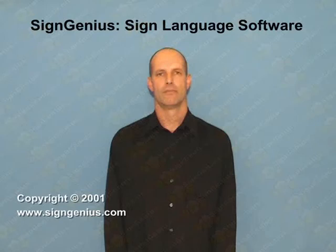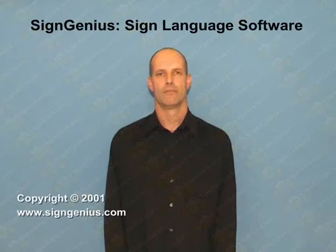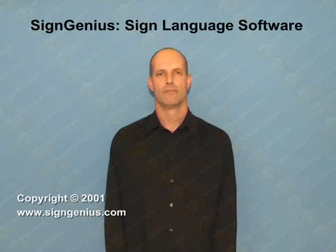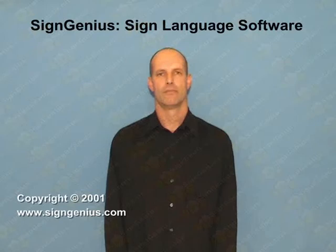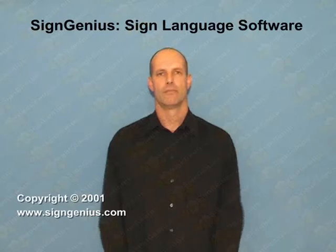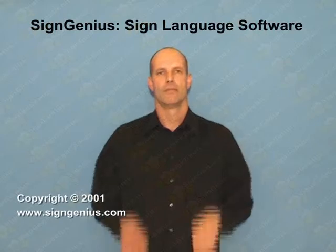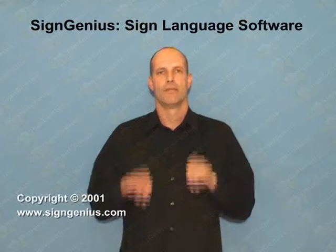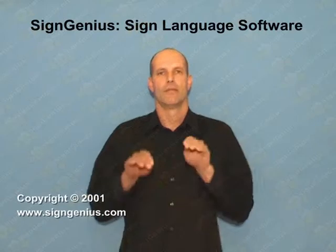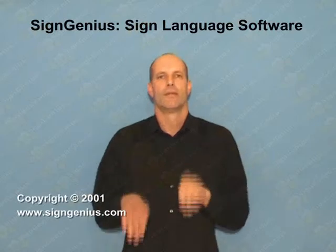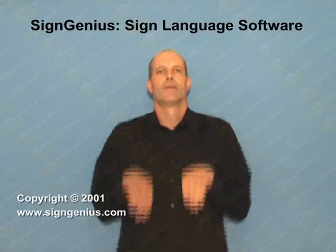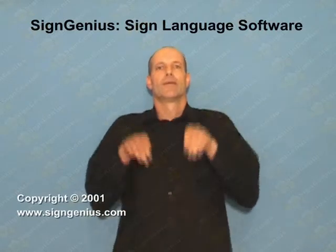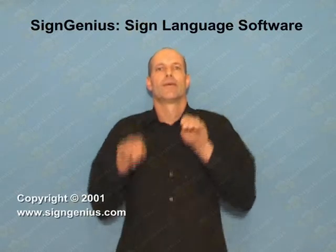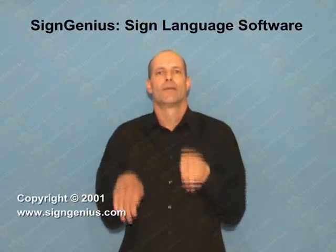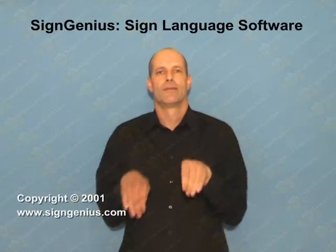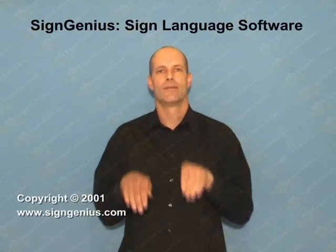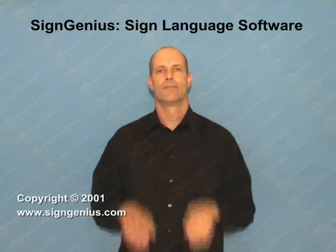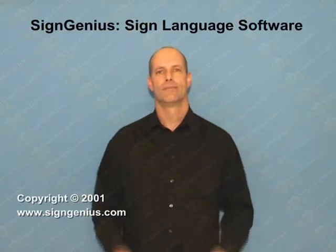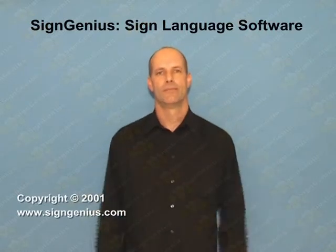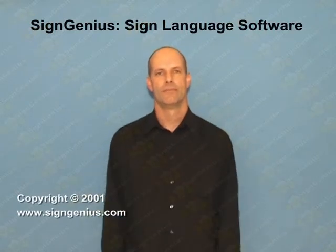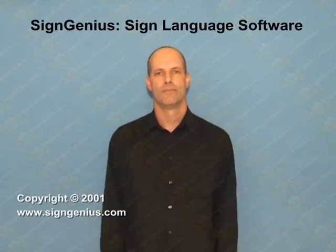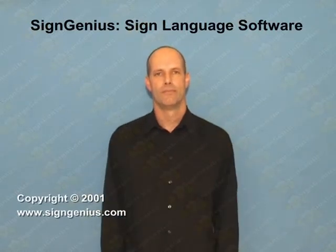KANGAROO